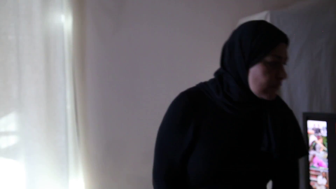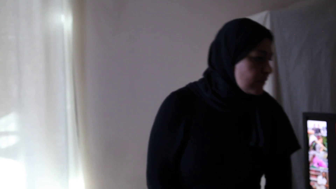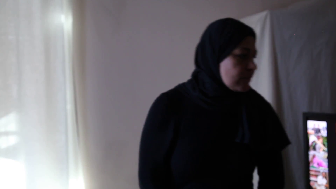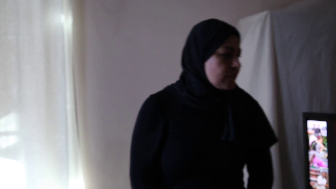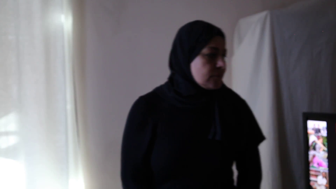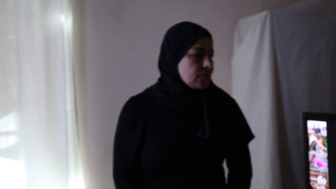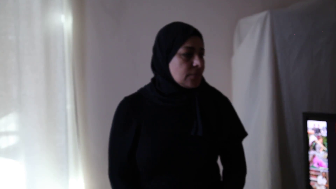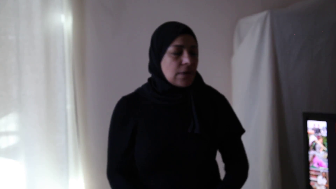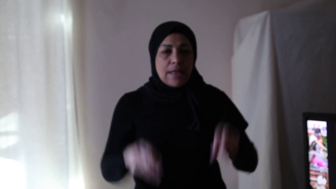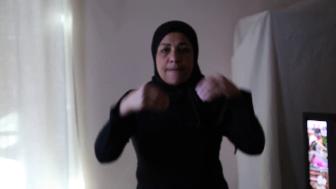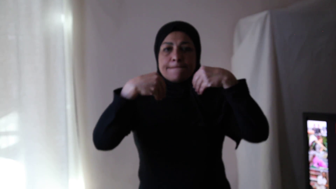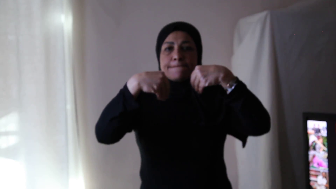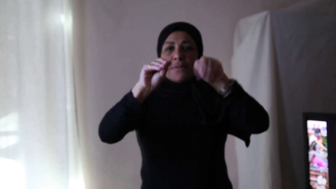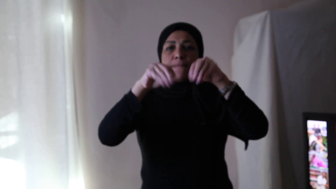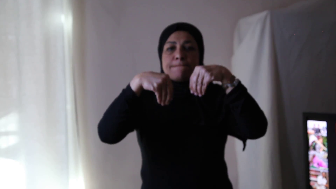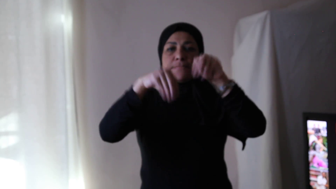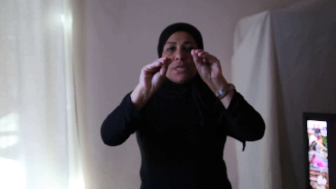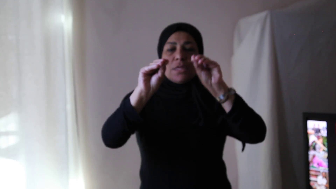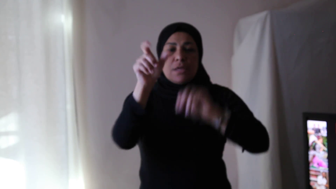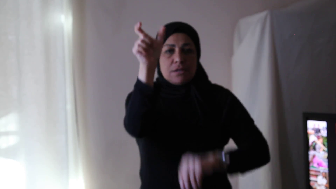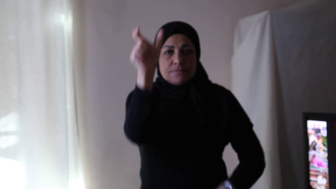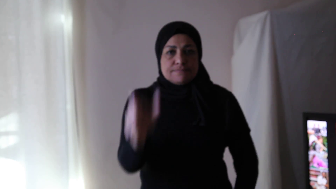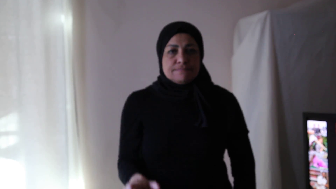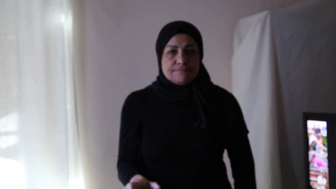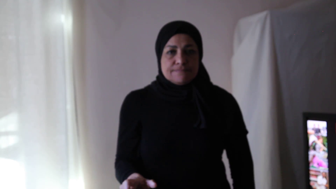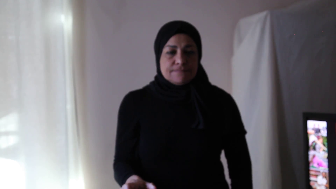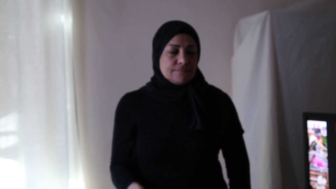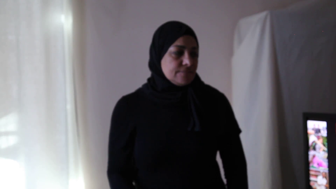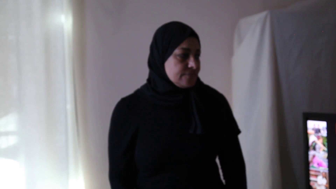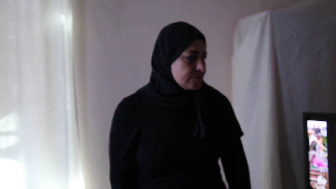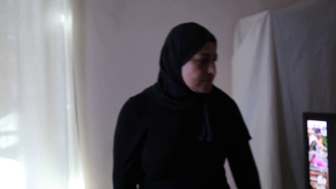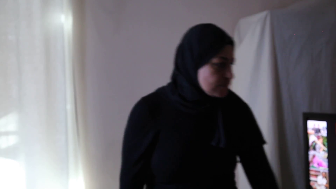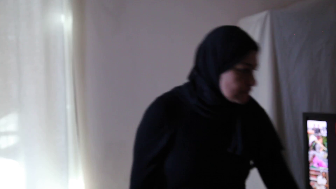salesperson